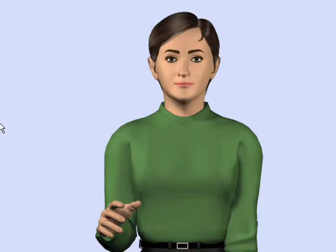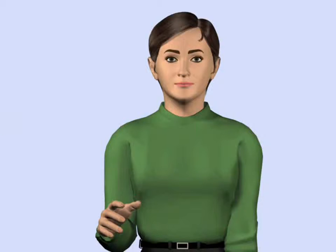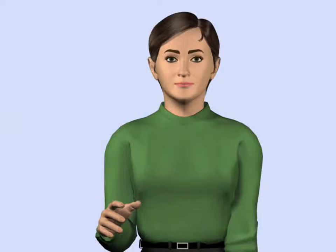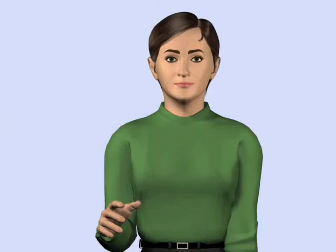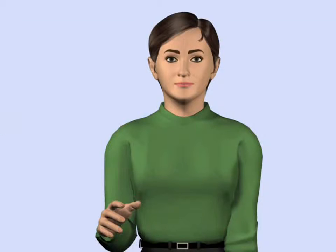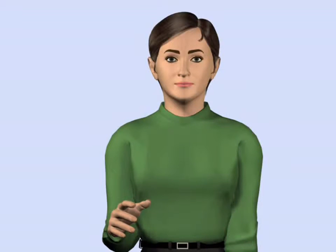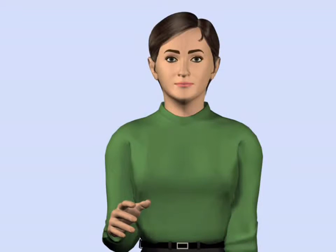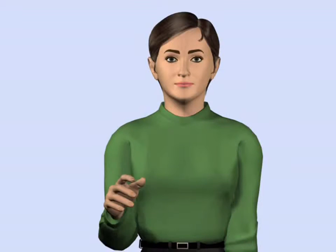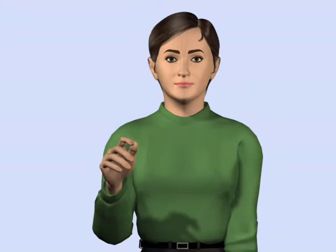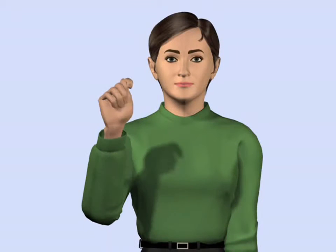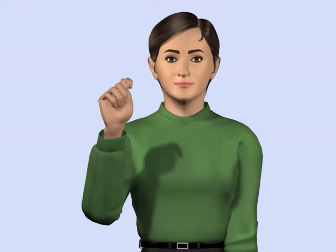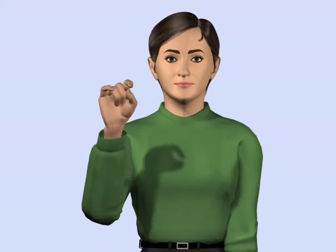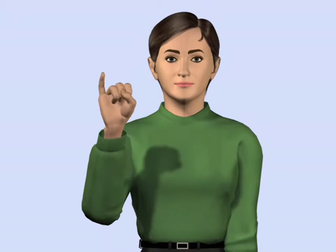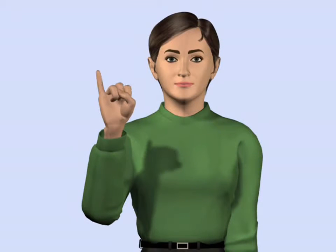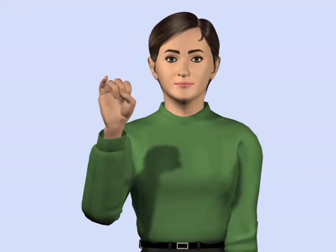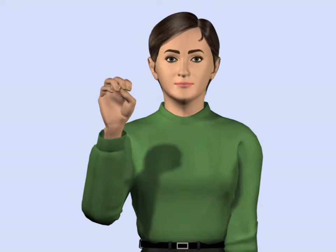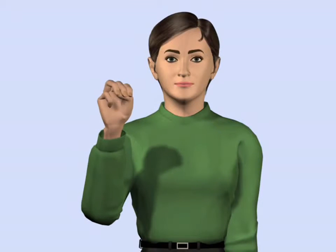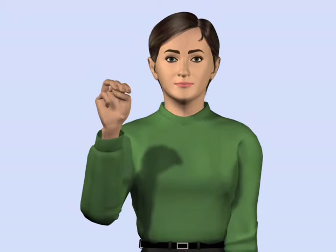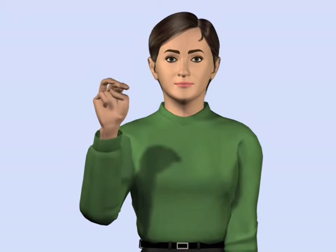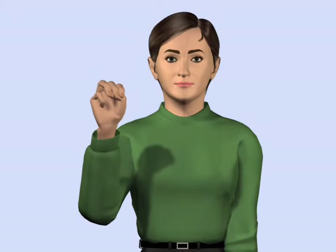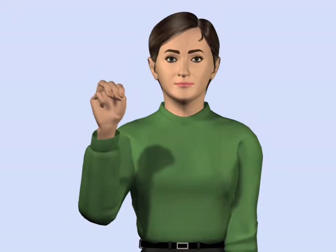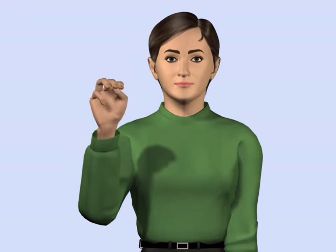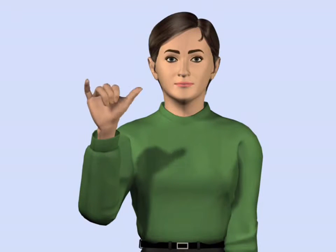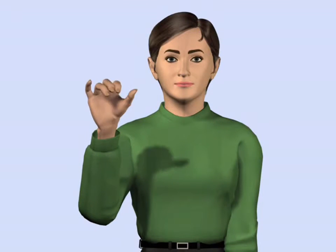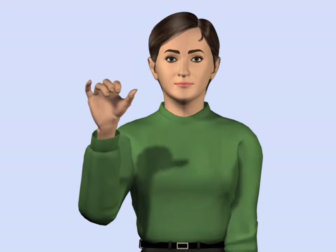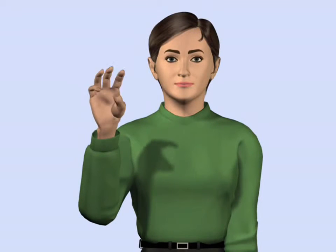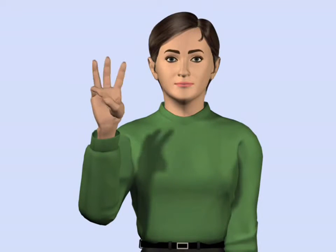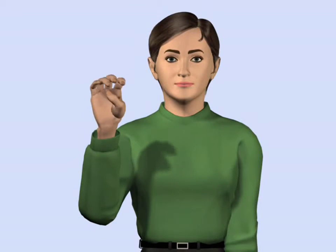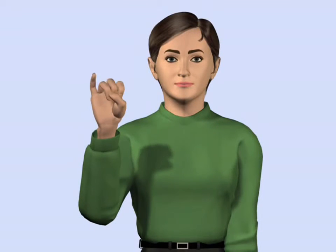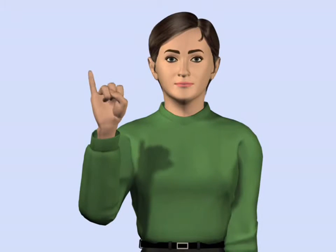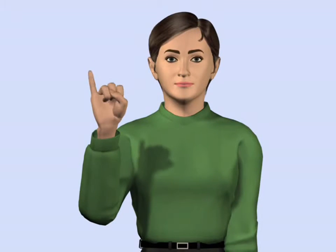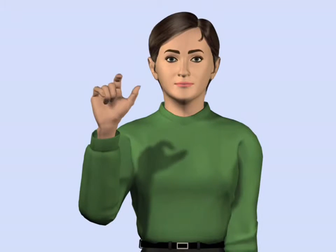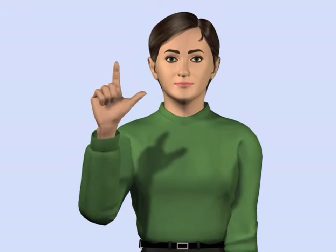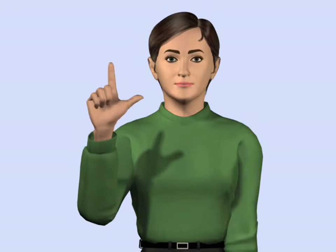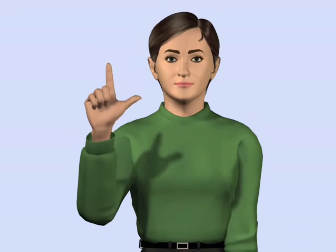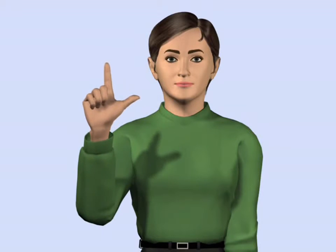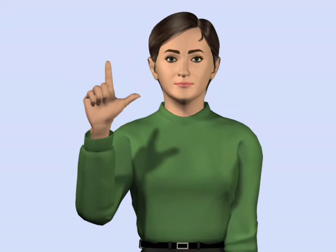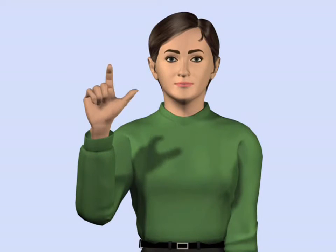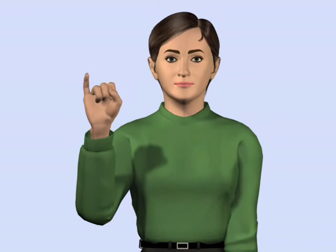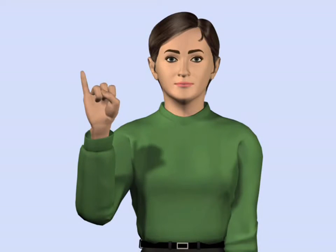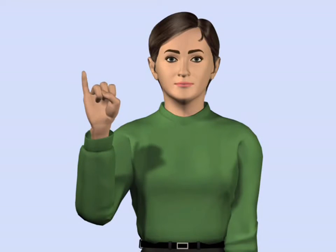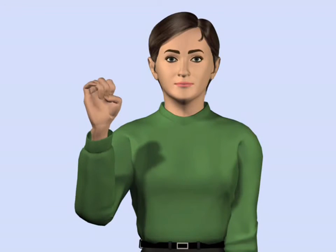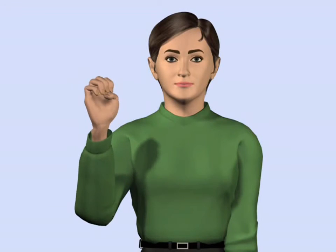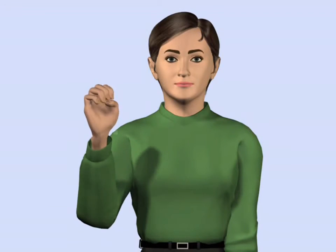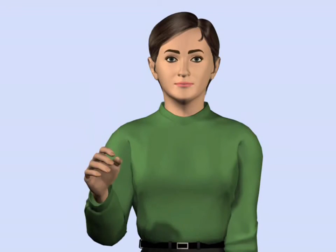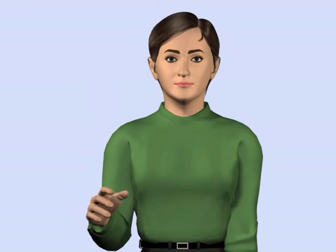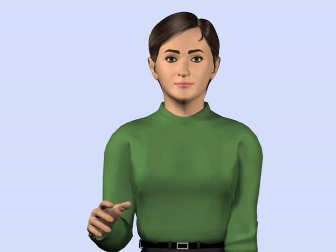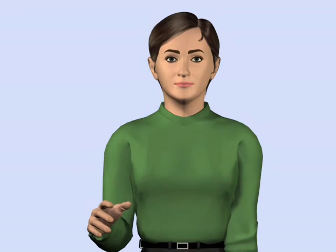Timmy Willie